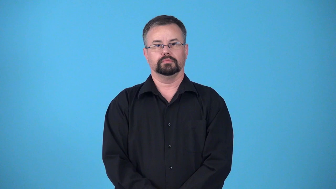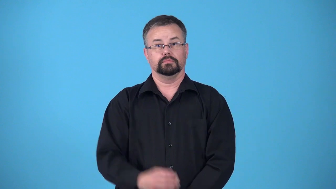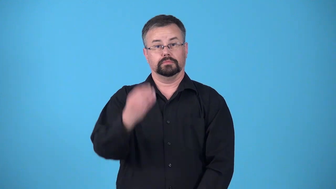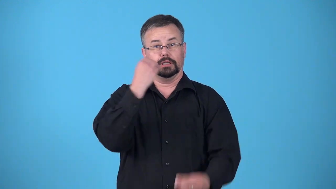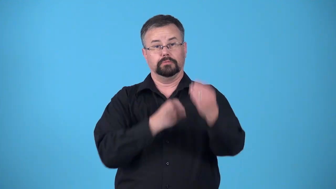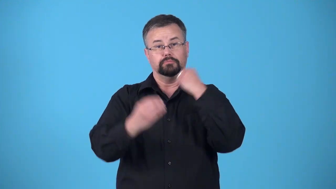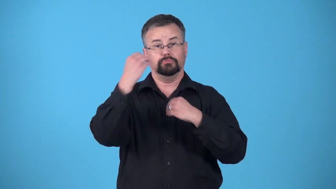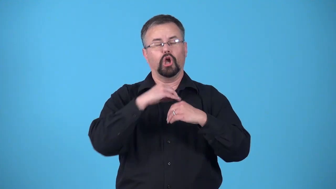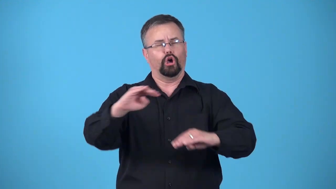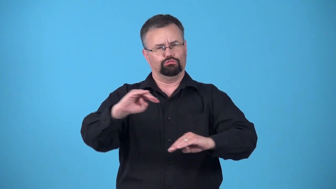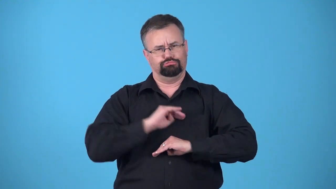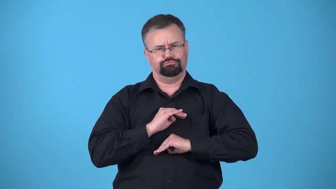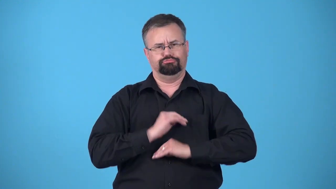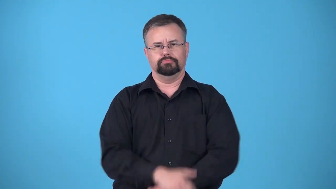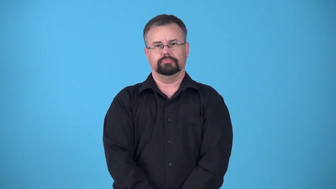square meal